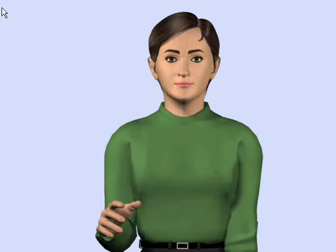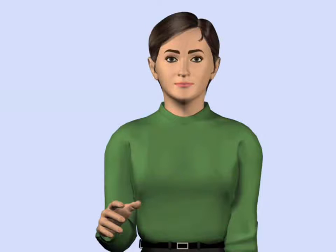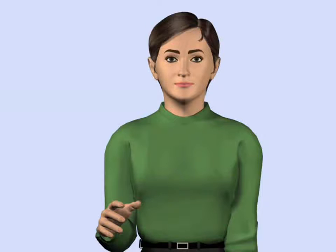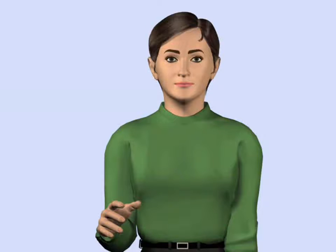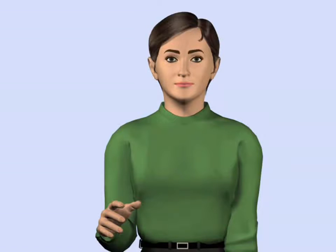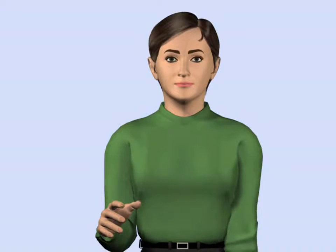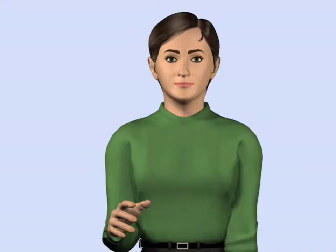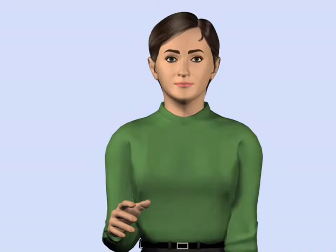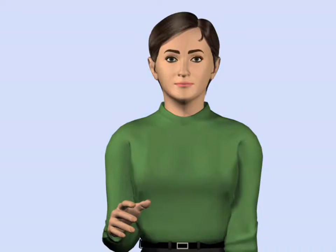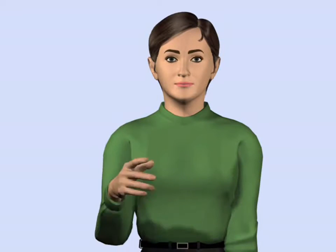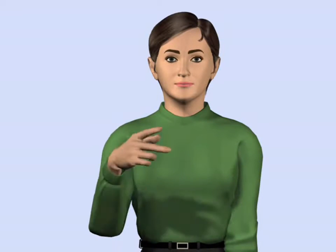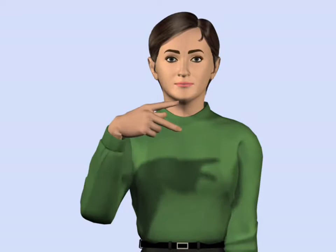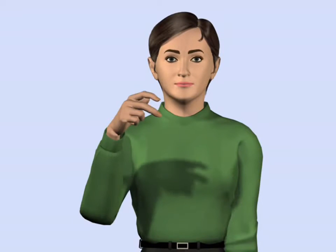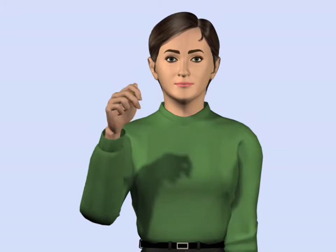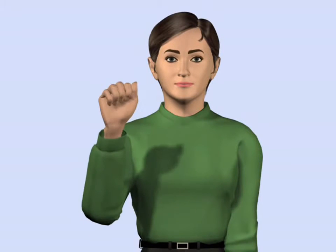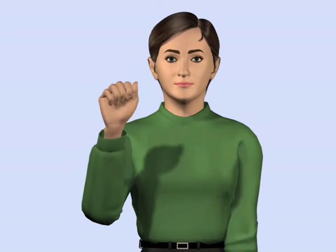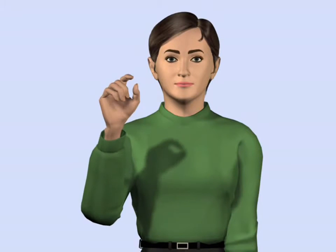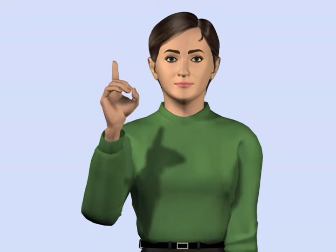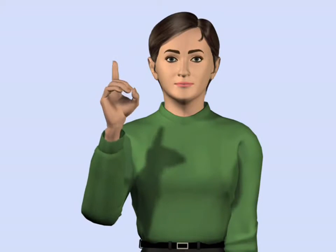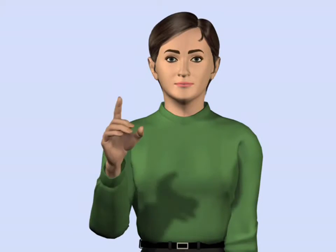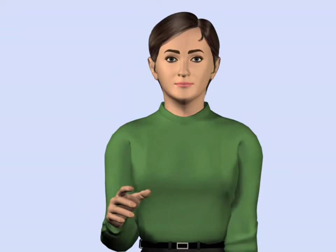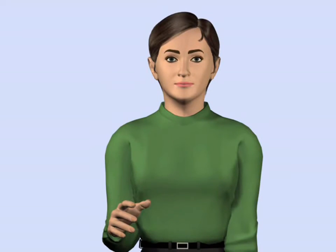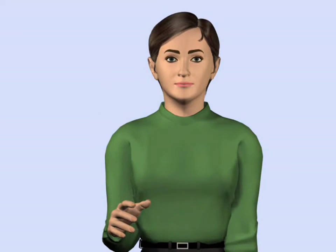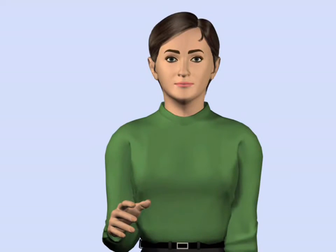pad